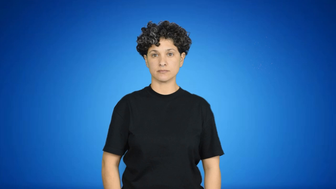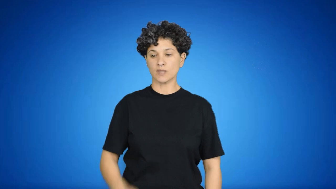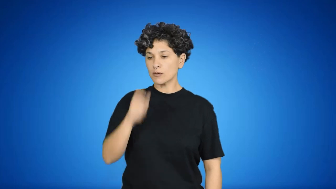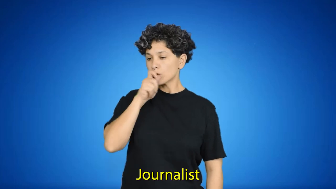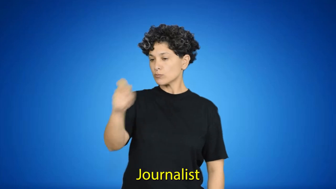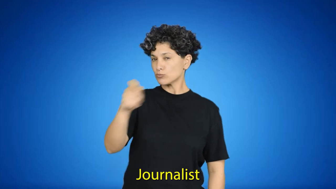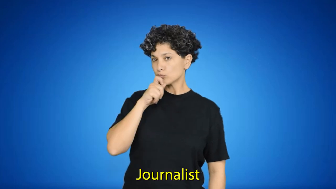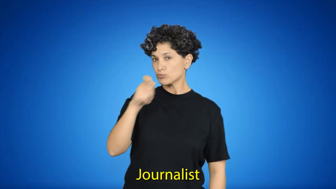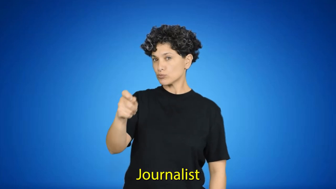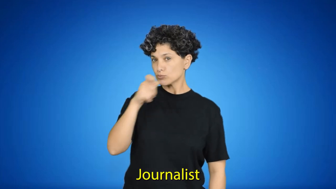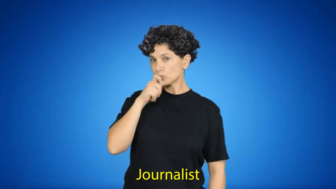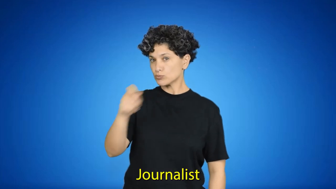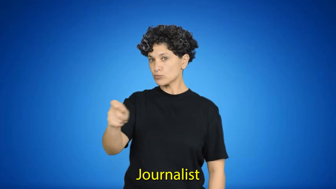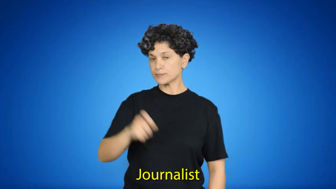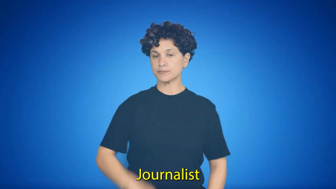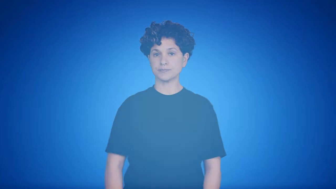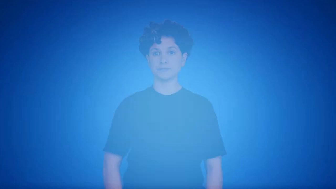Journalist